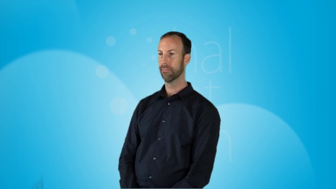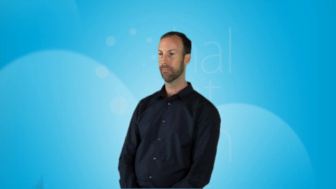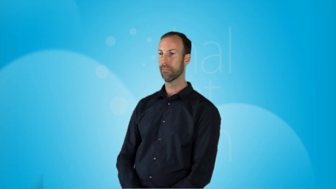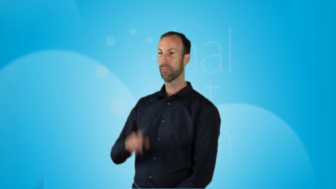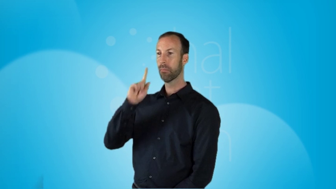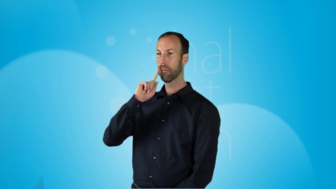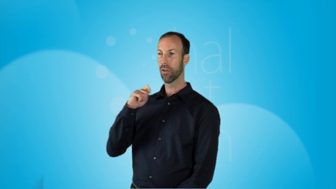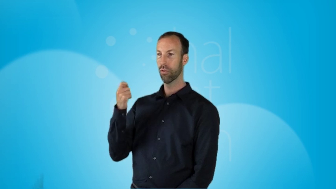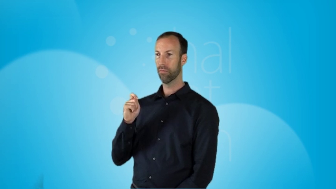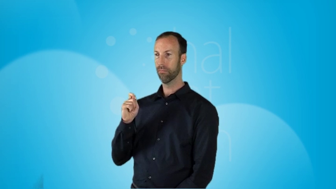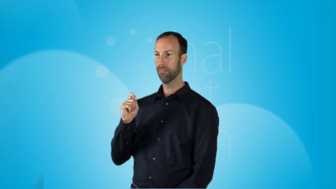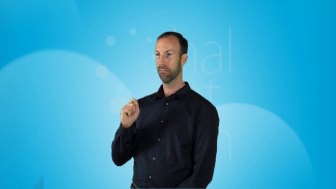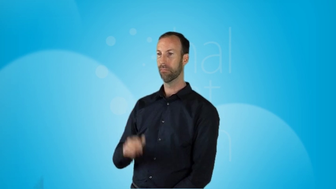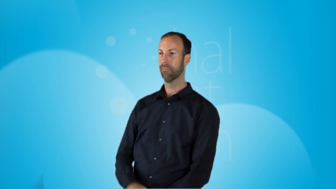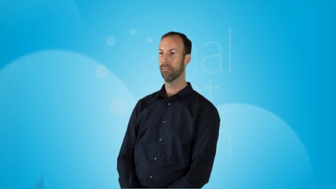belgium